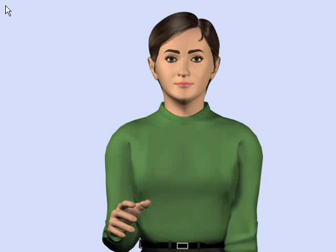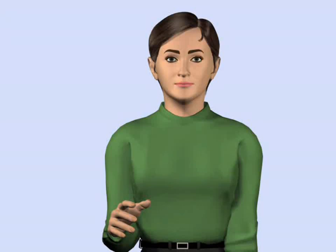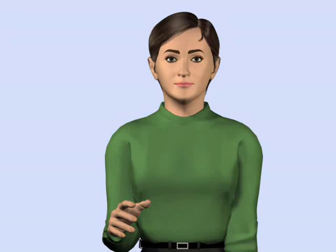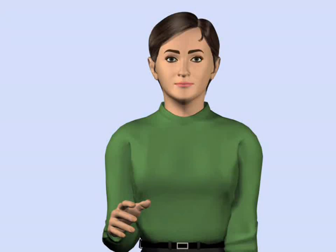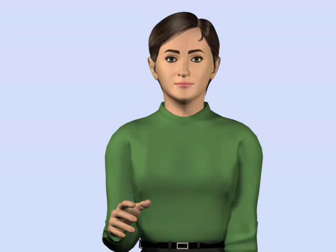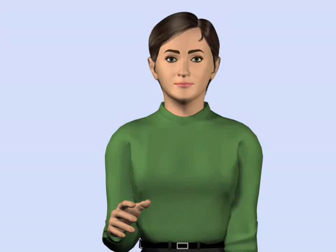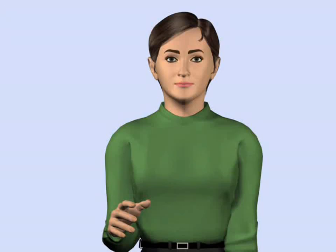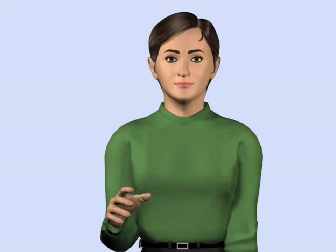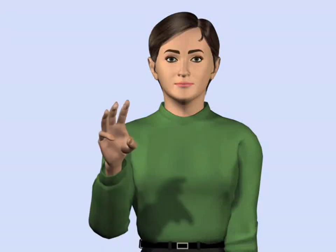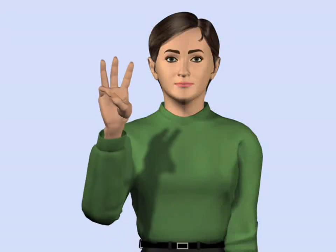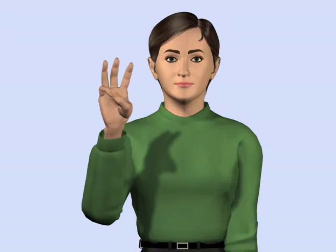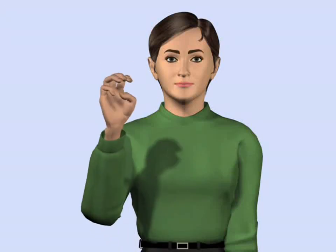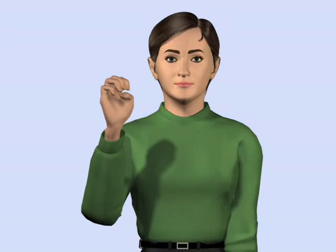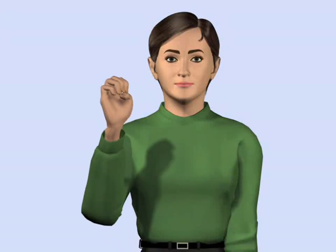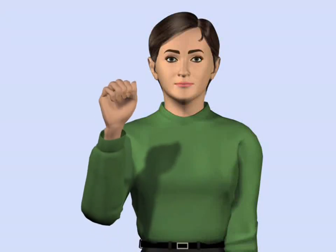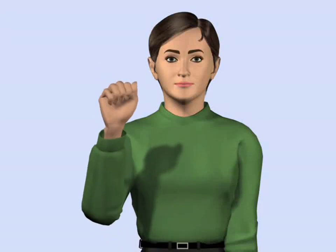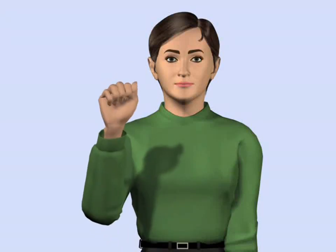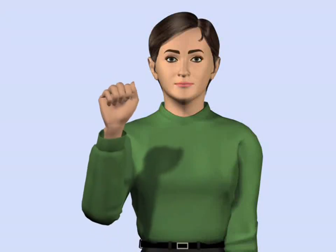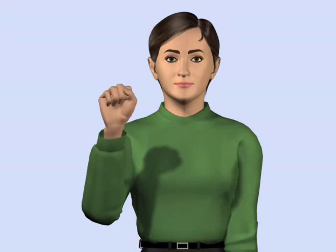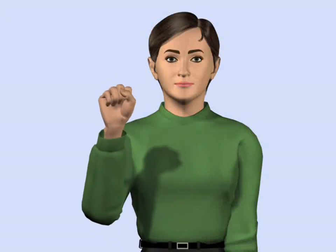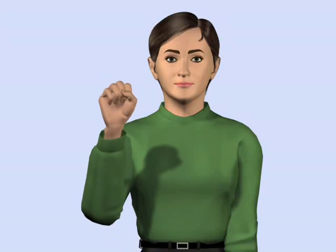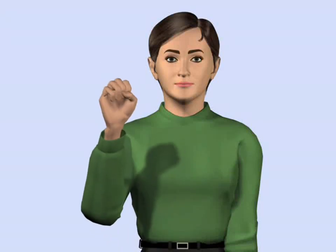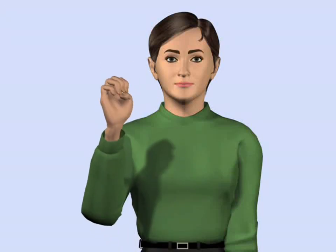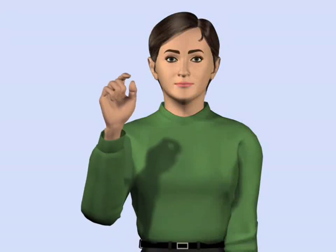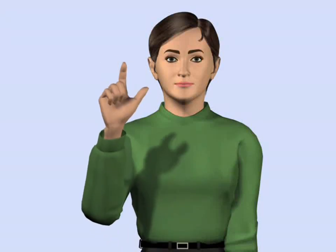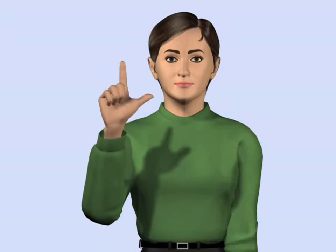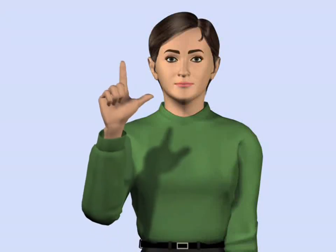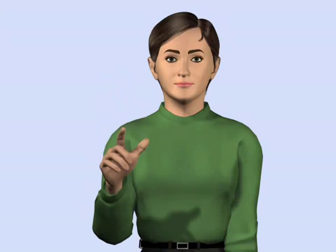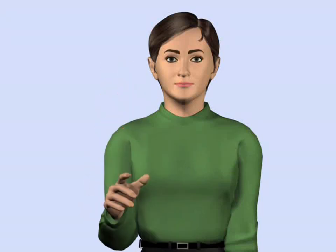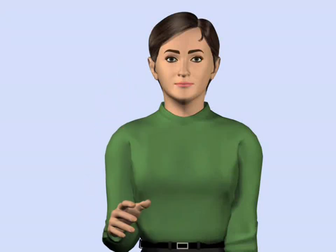weasel